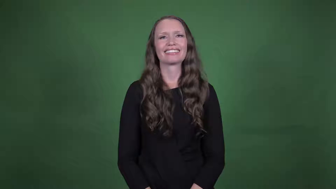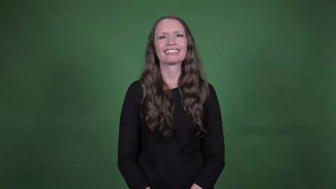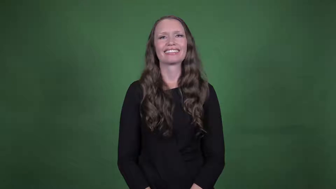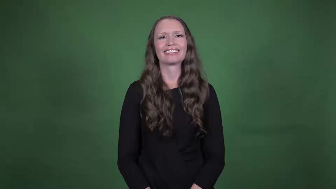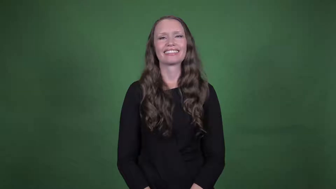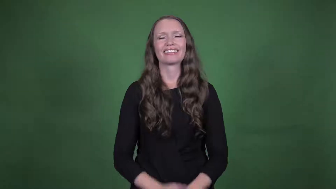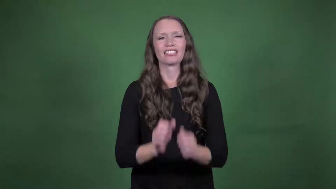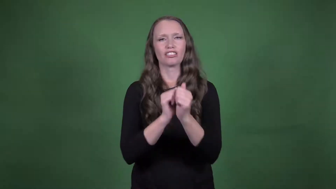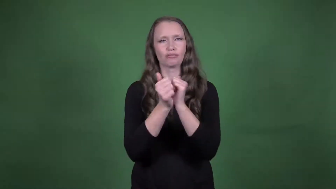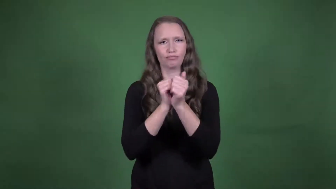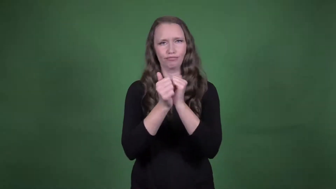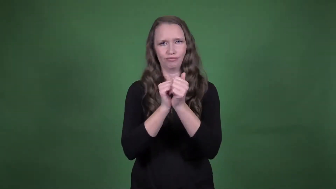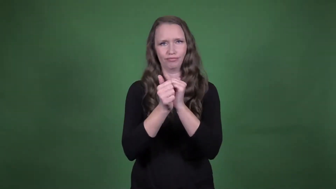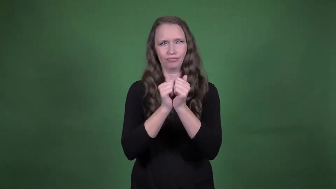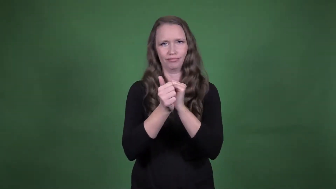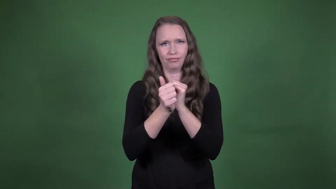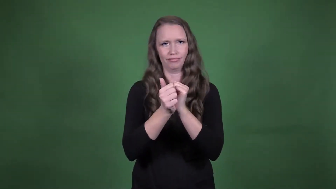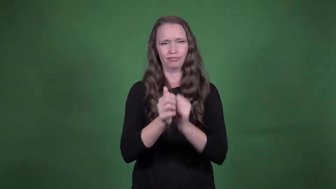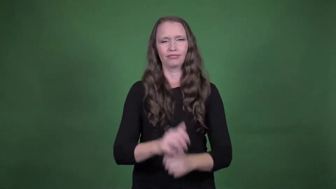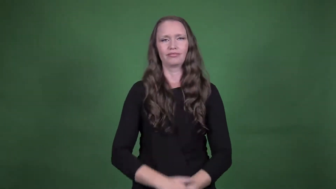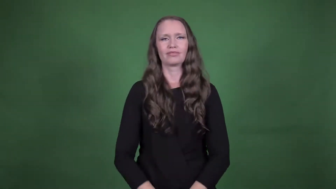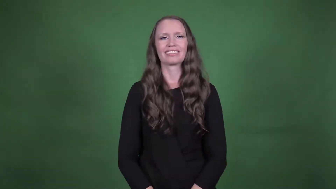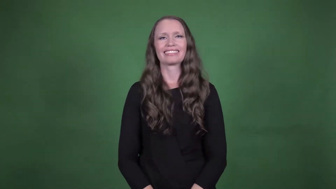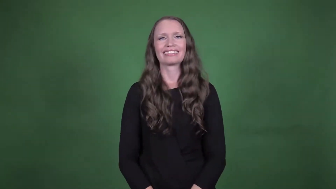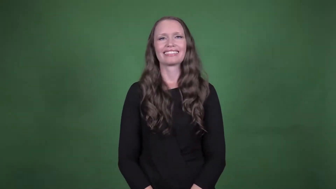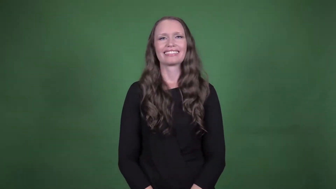sports